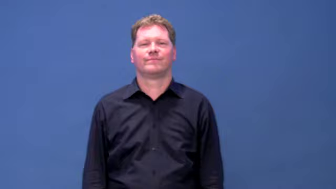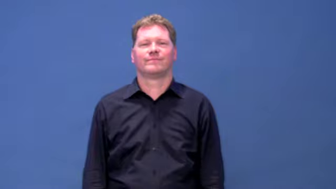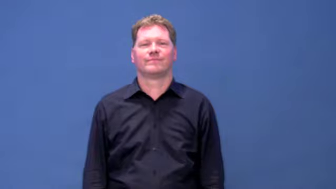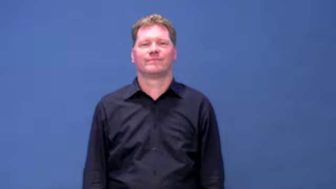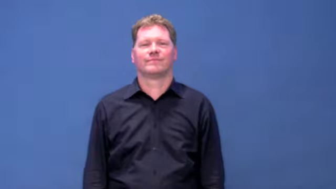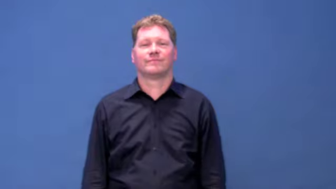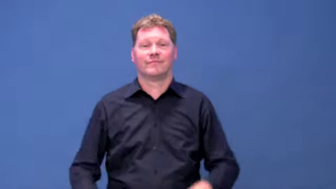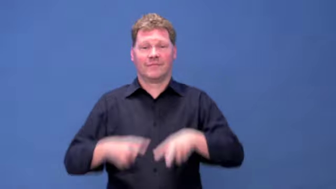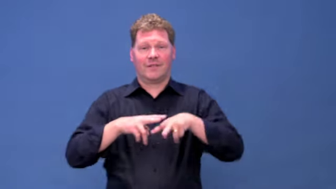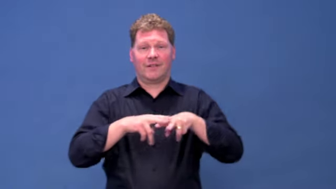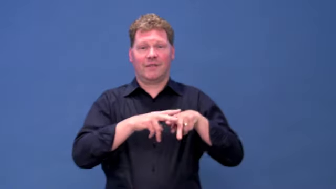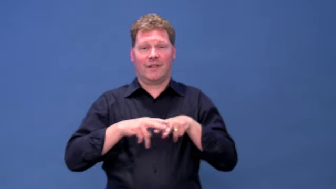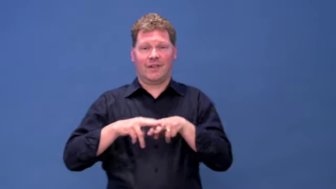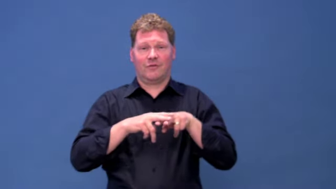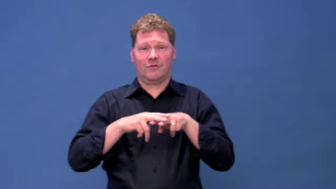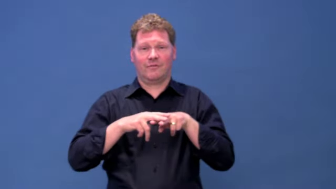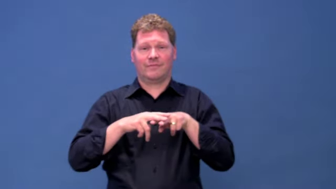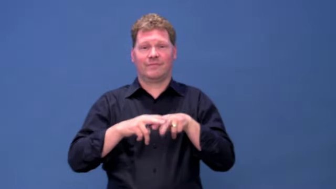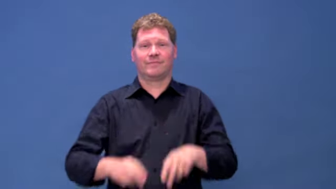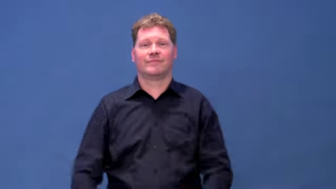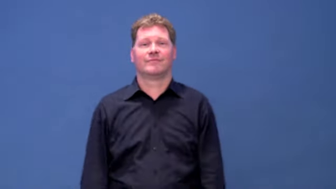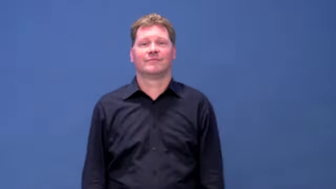Faroe Islands